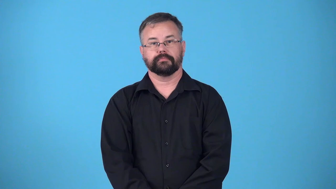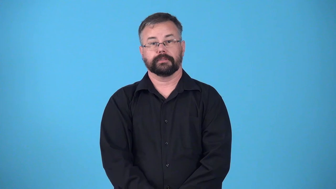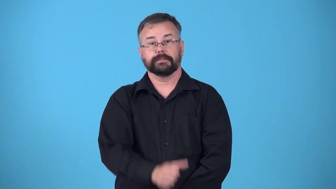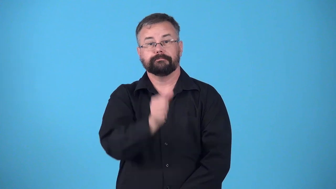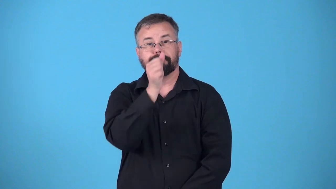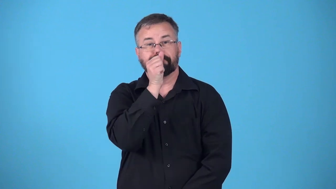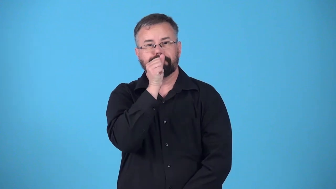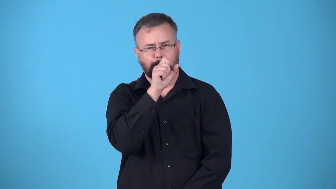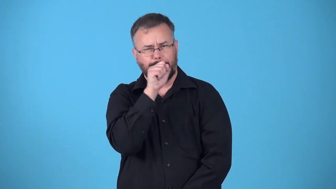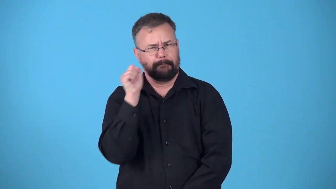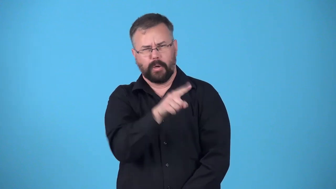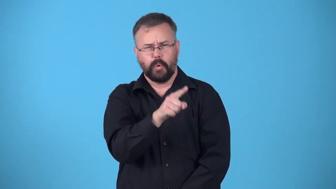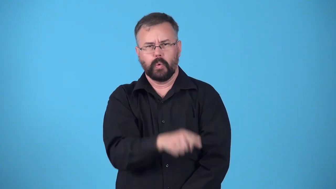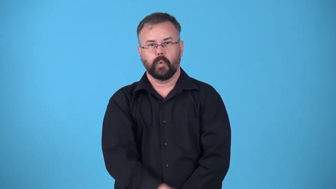come out